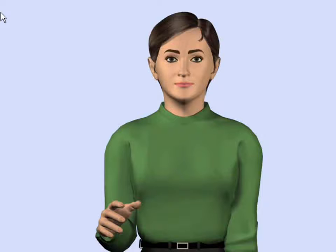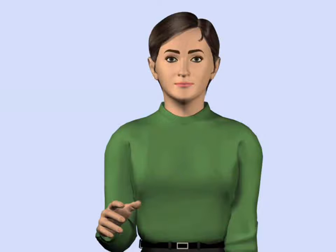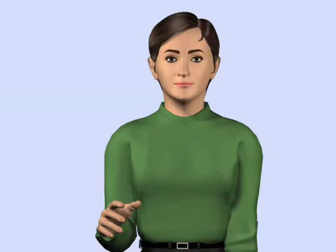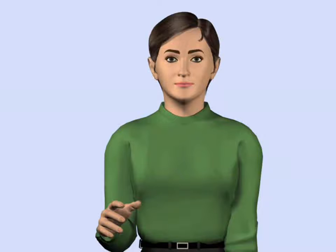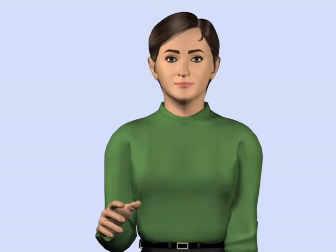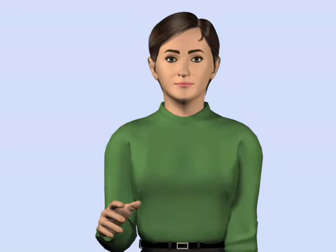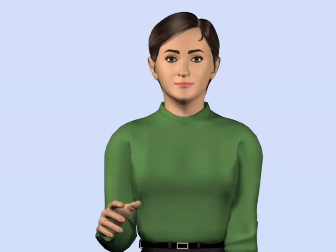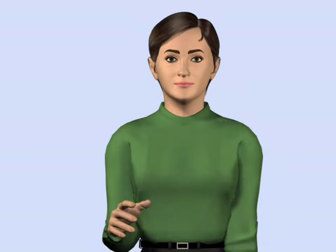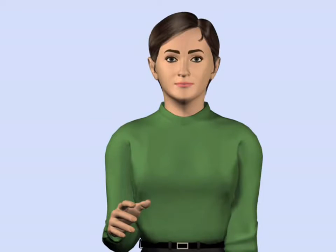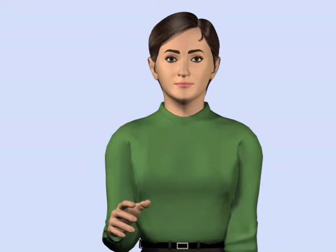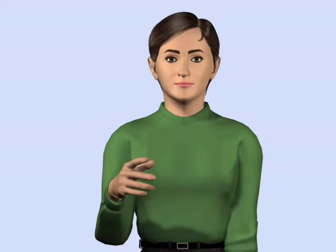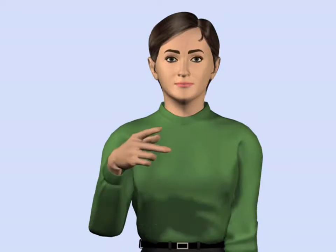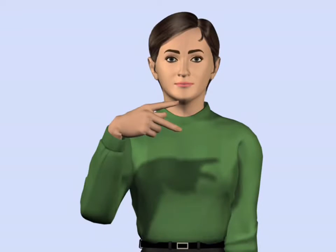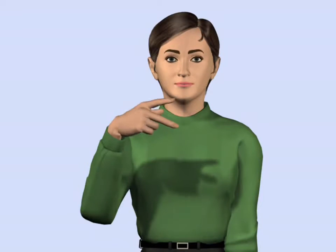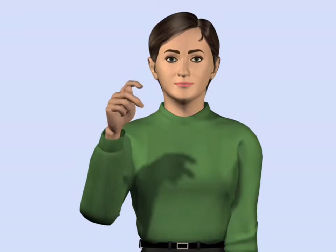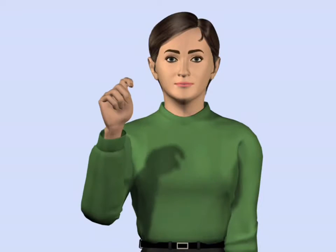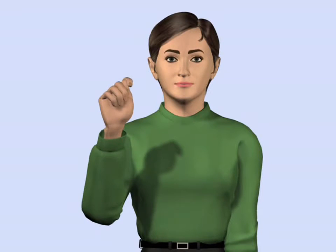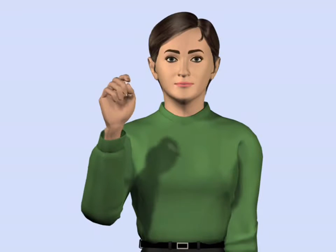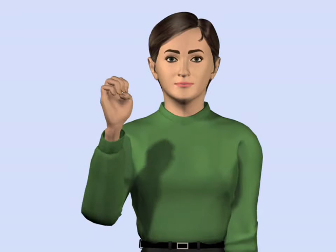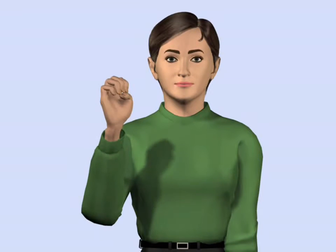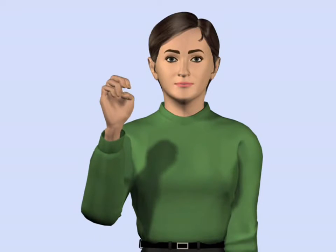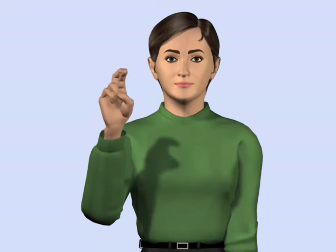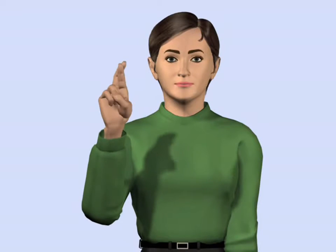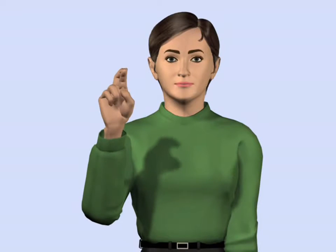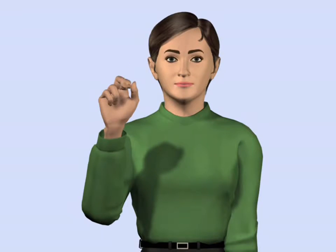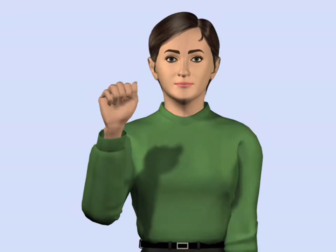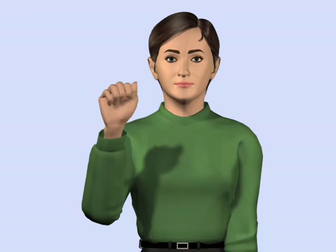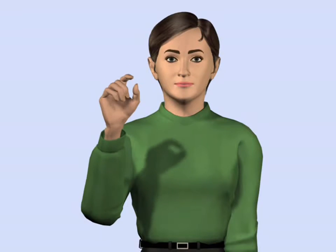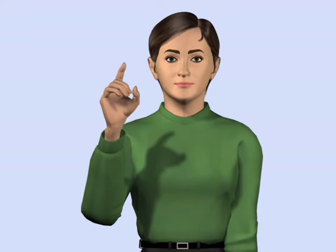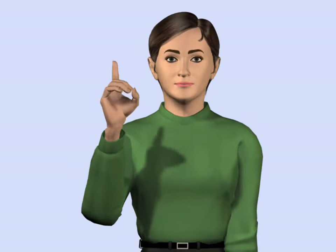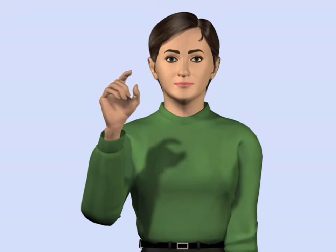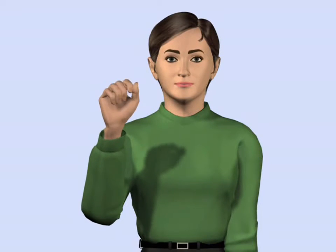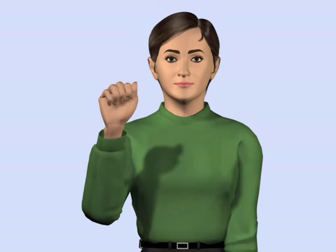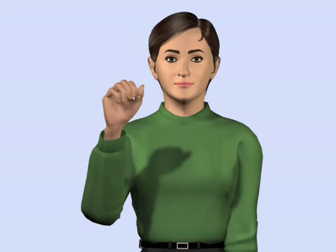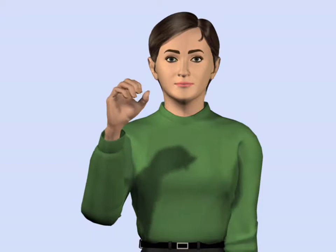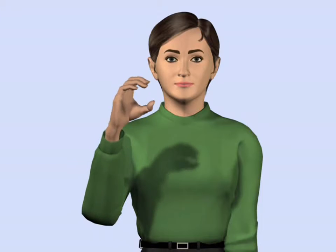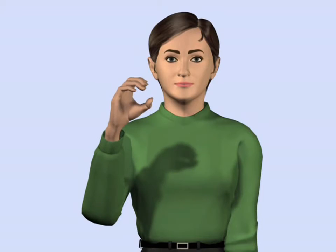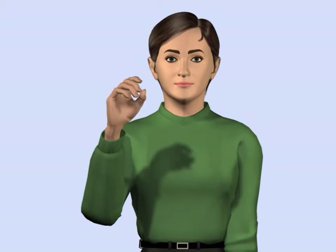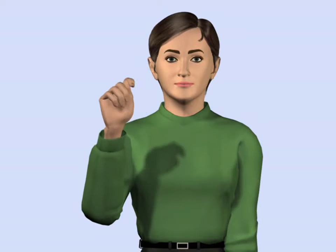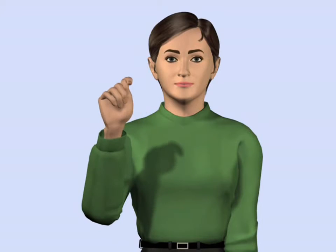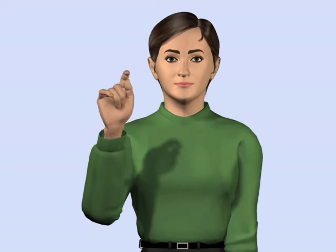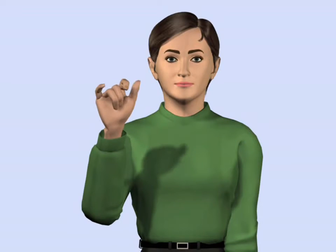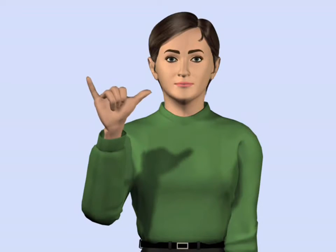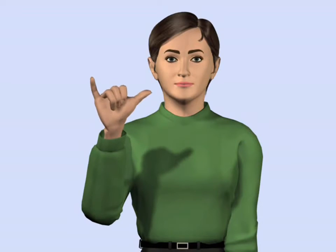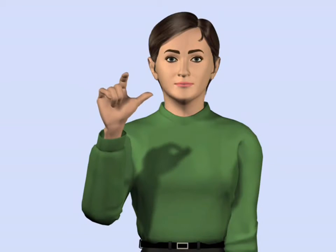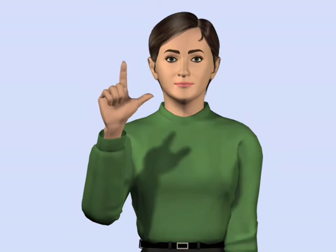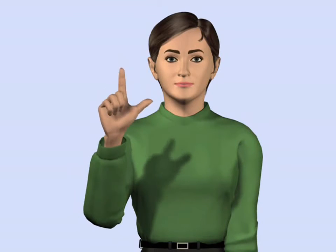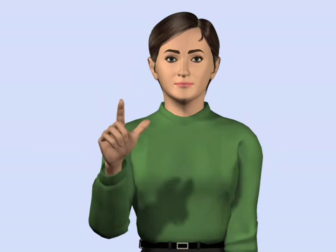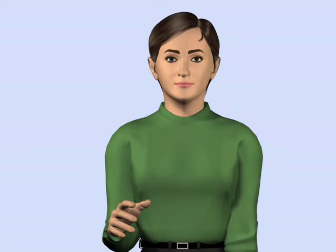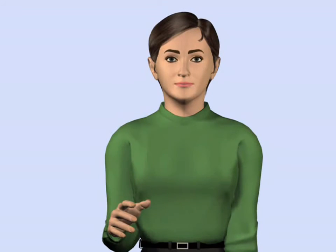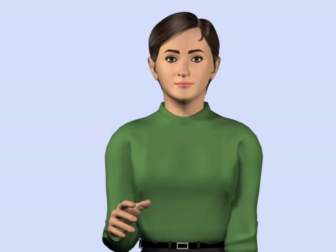pterodactyl